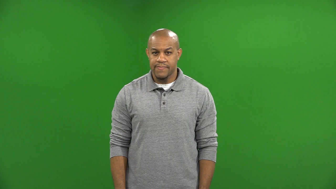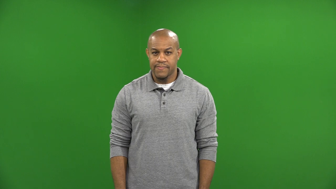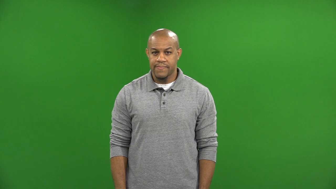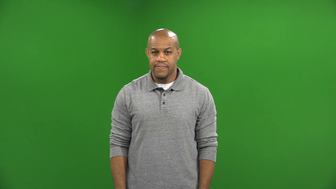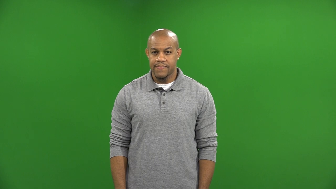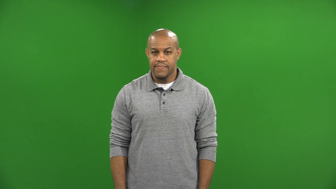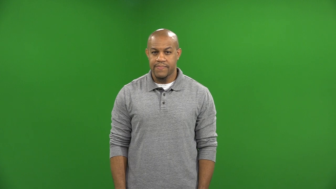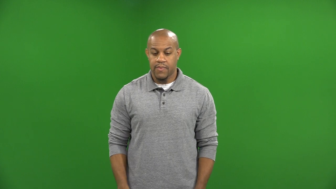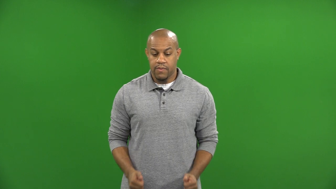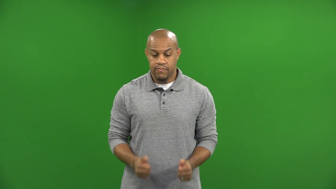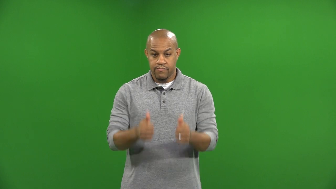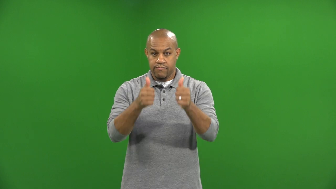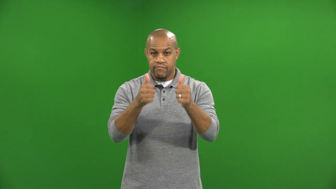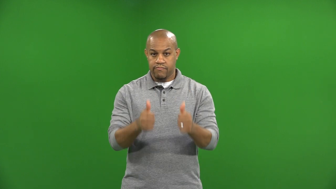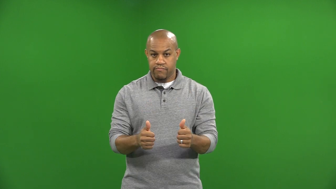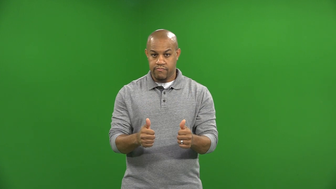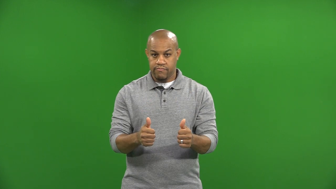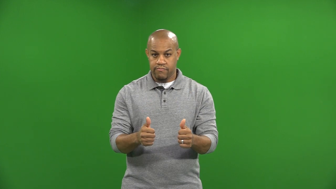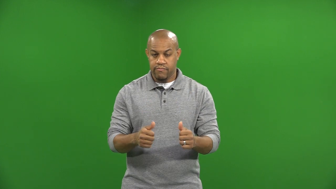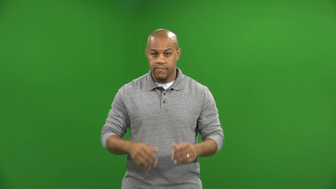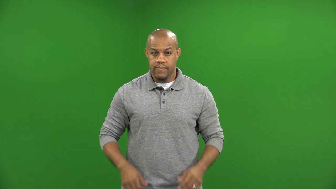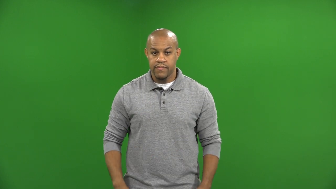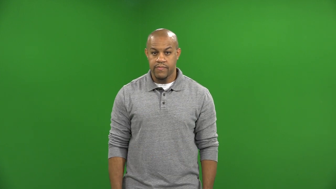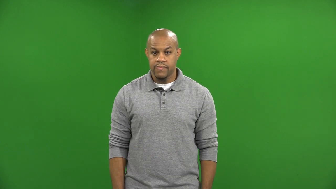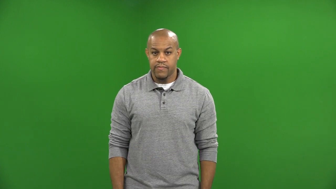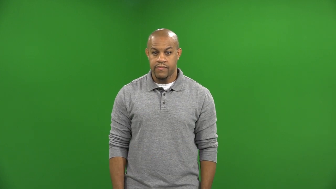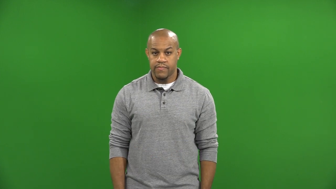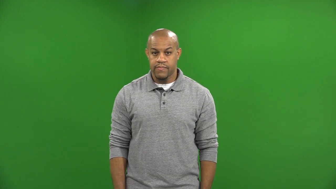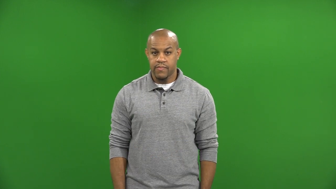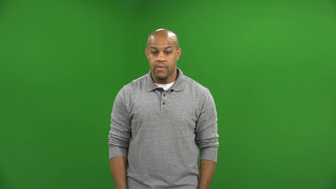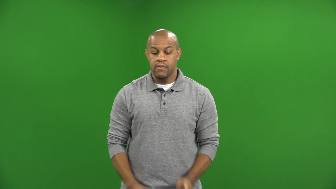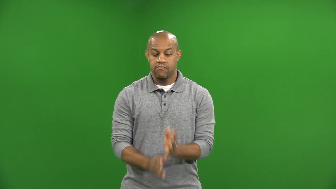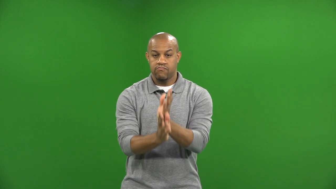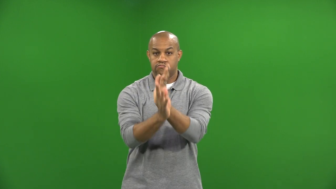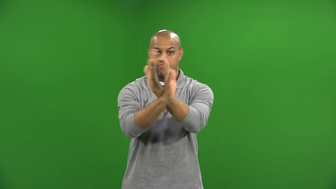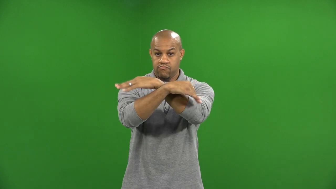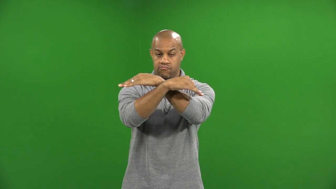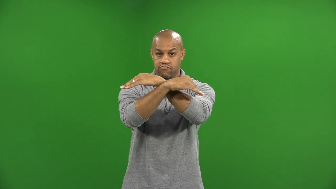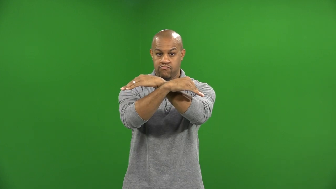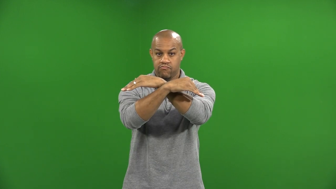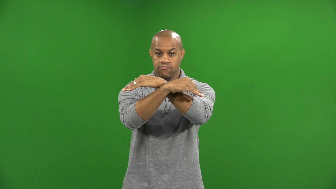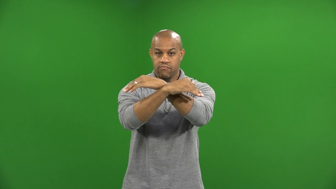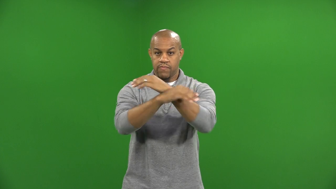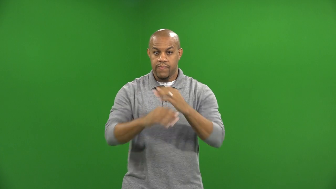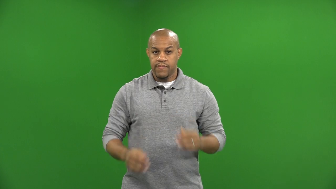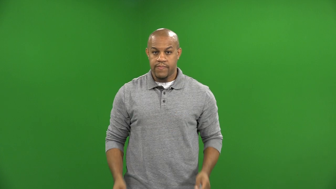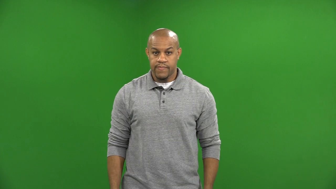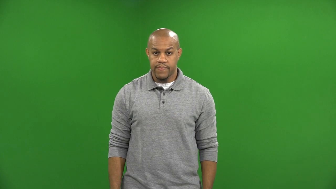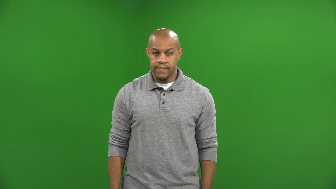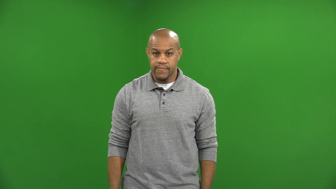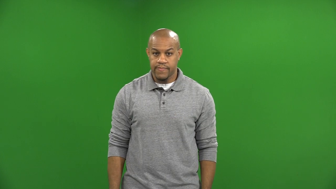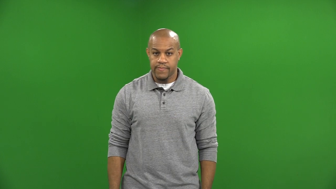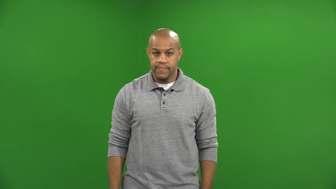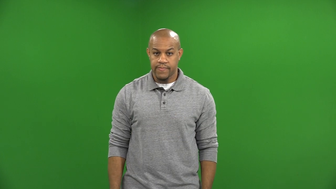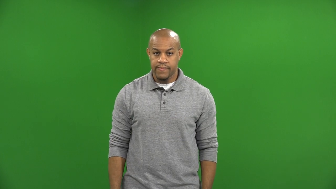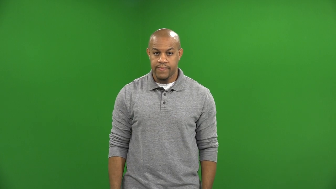Jump ball